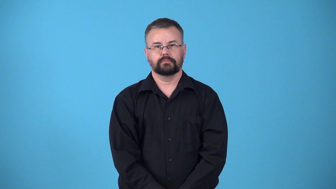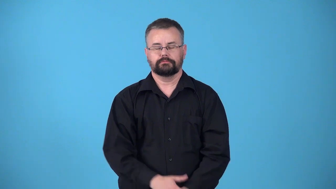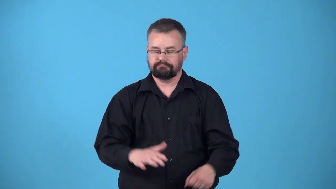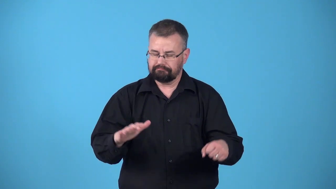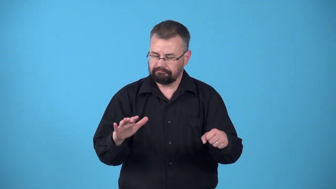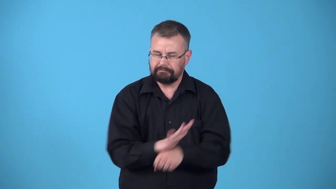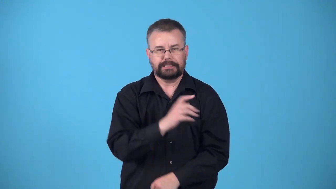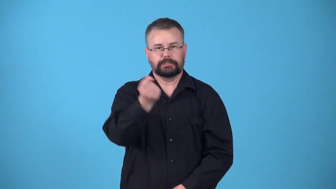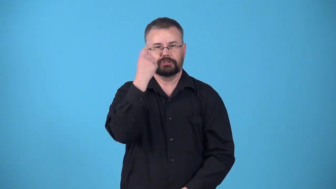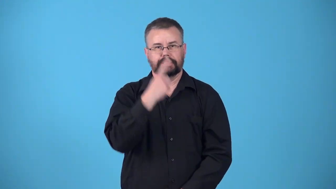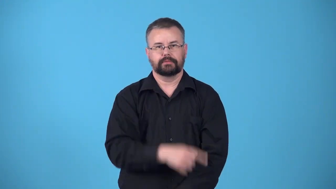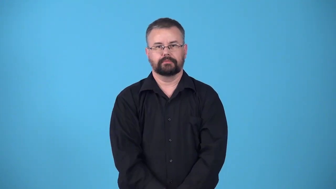get your arms around it